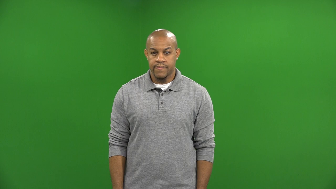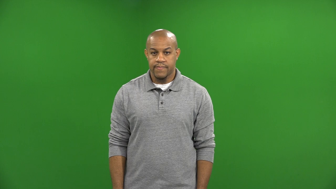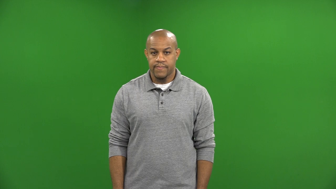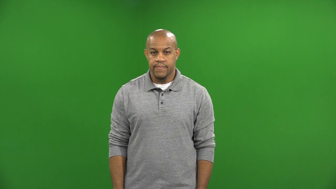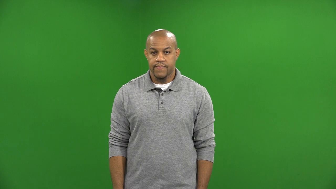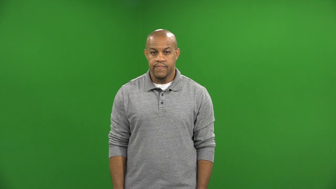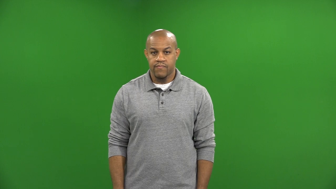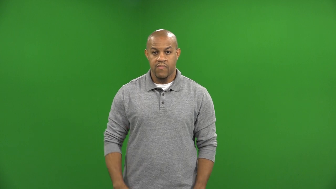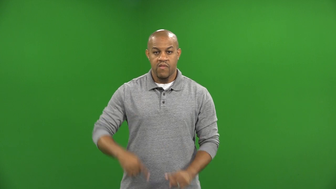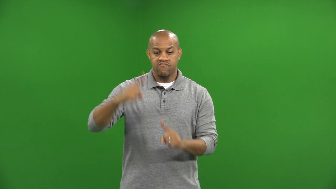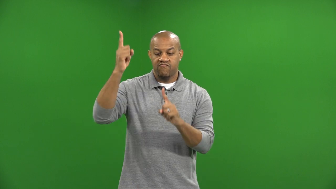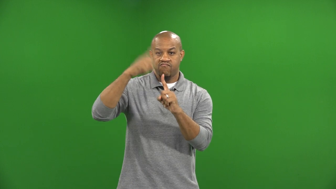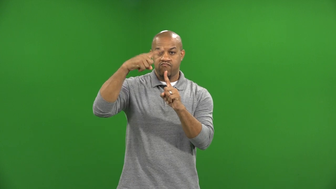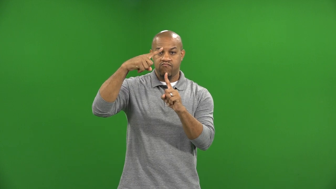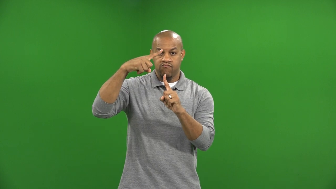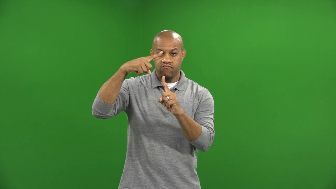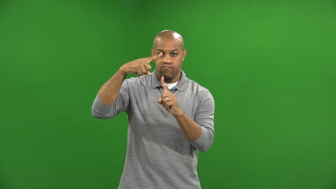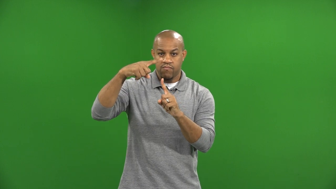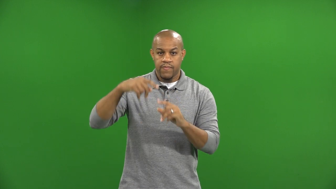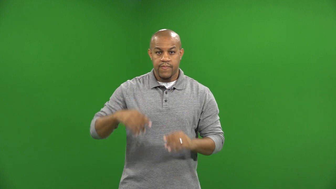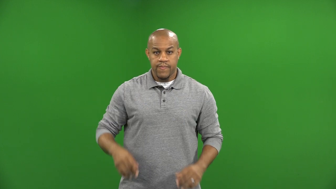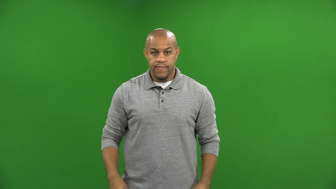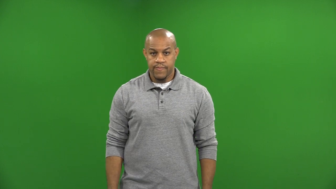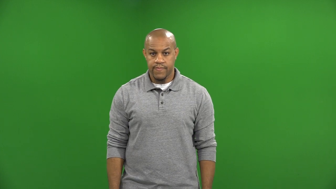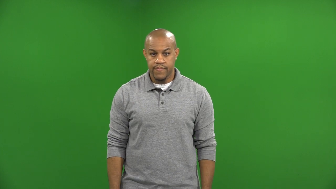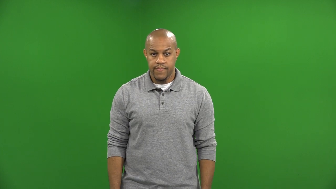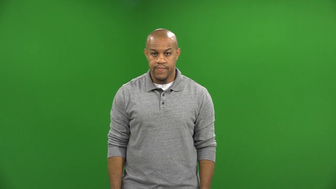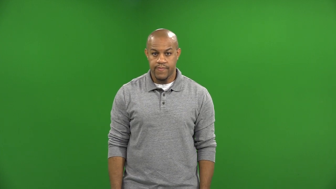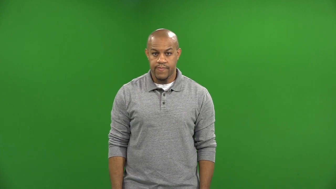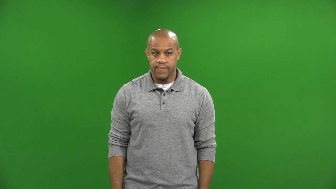Technical foul